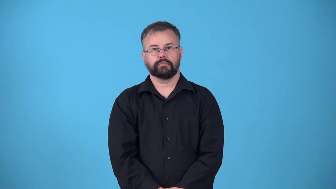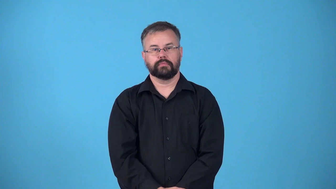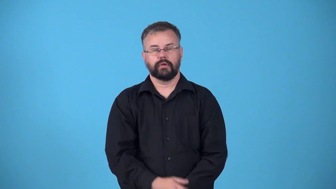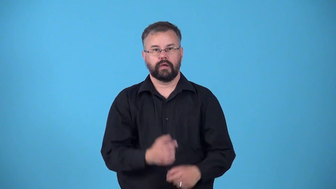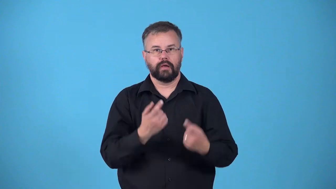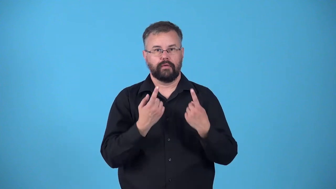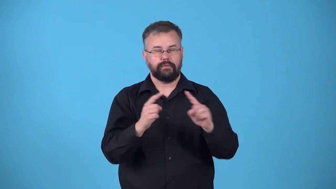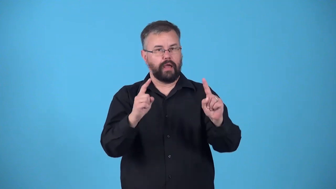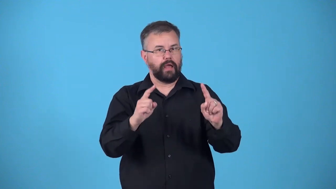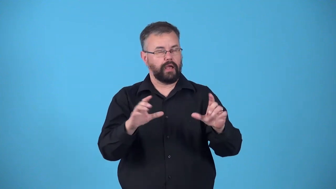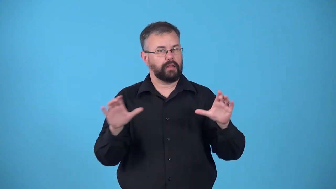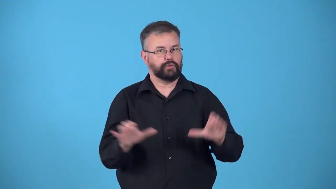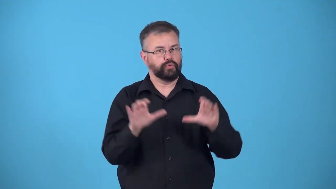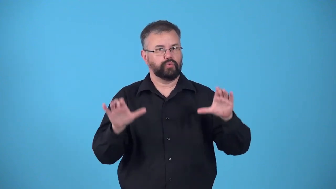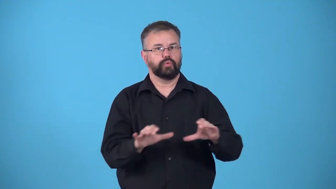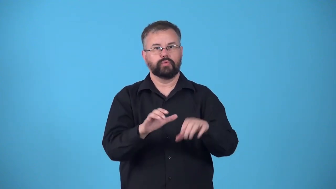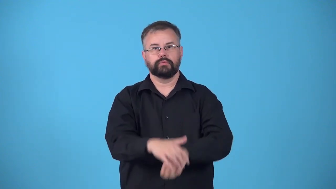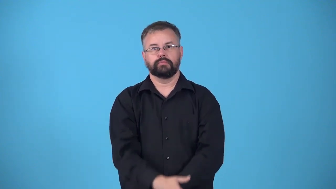get round to, get around to